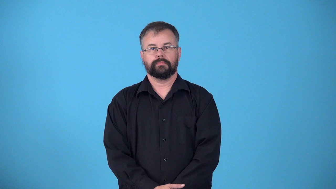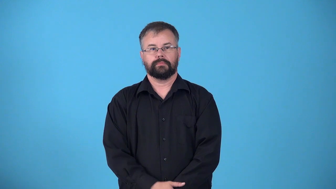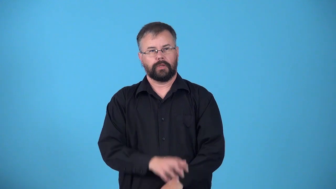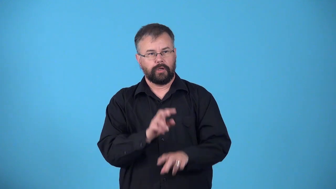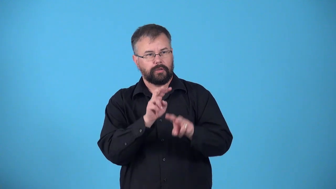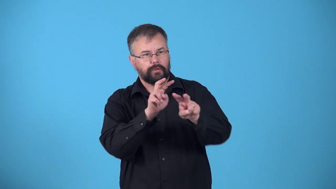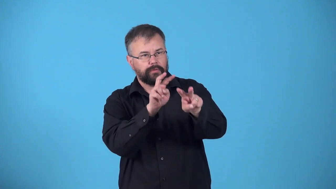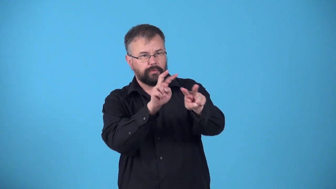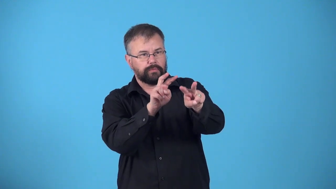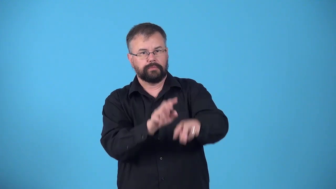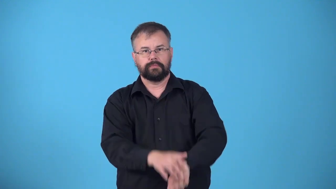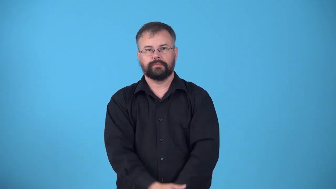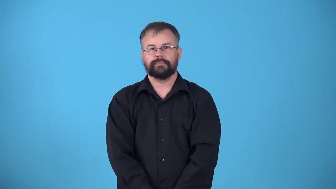looking forward,anticipate